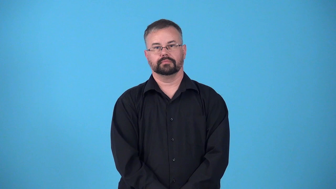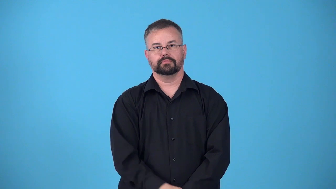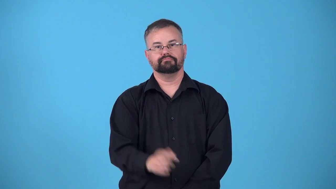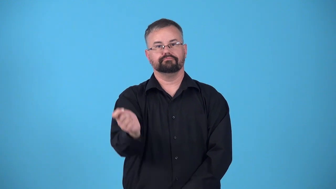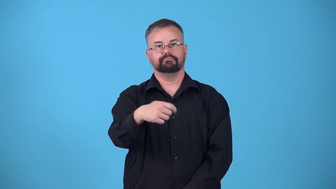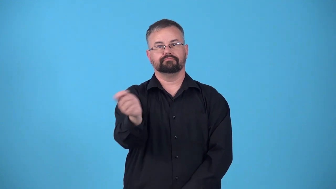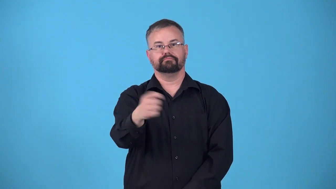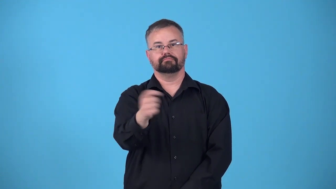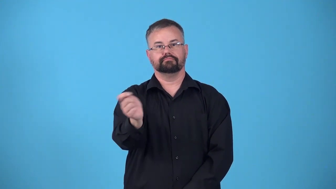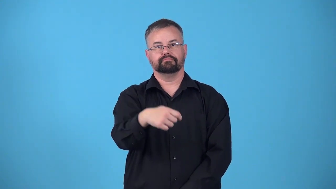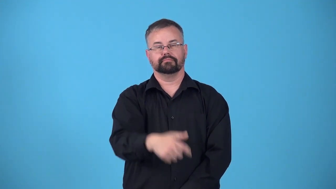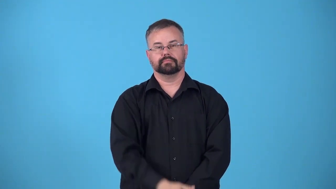wave, wiggle